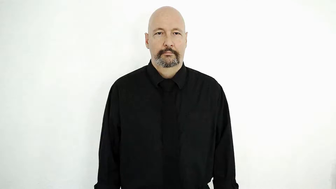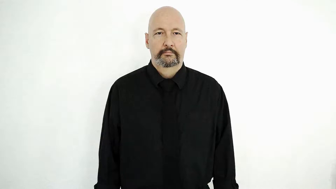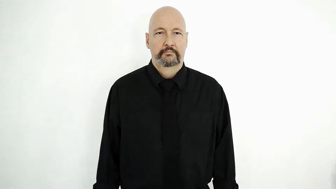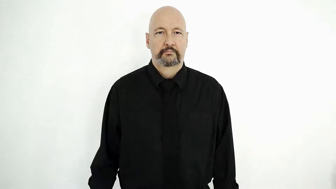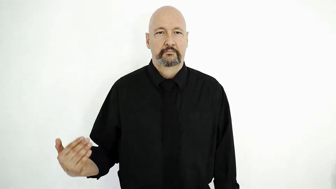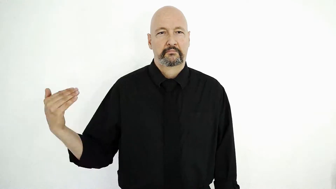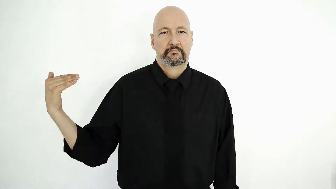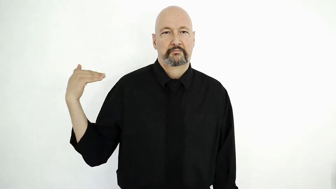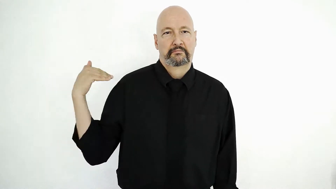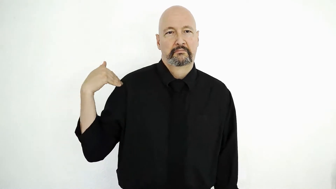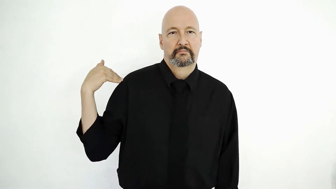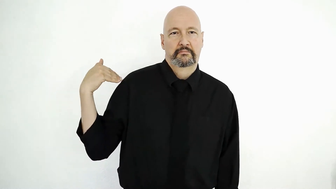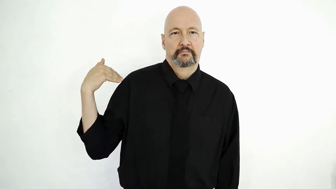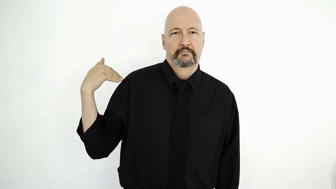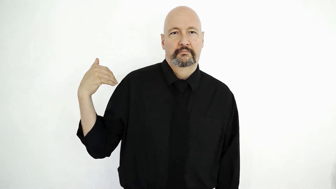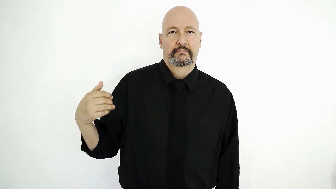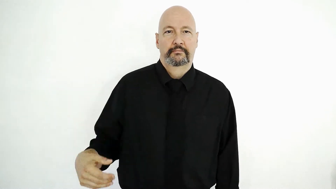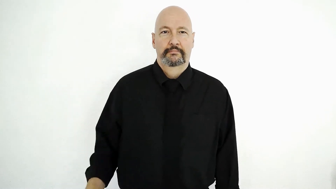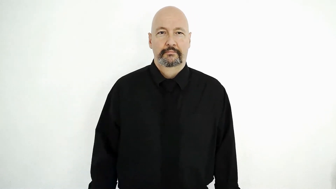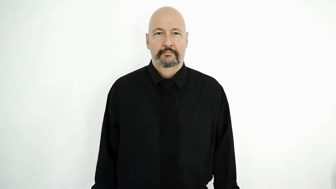get-attention-[tap-on-shoulder]